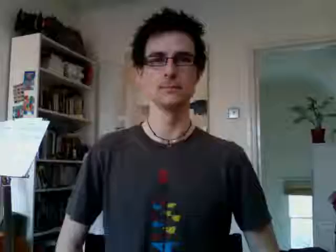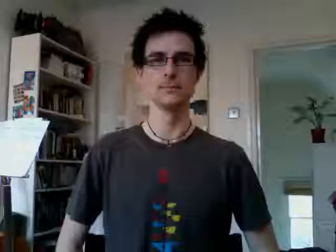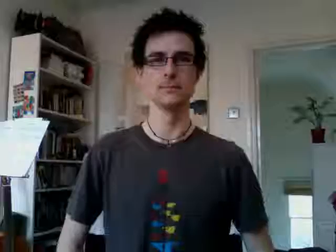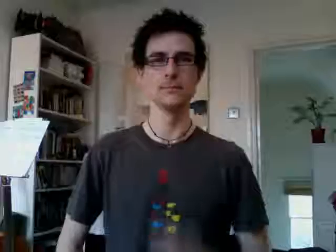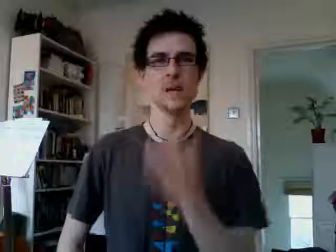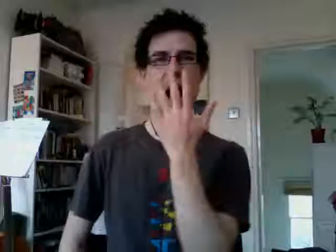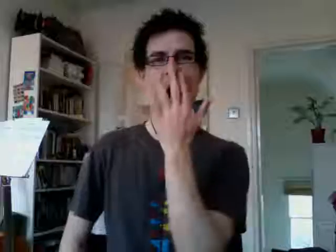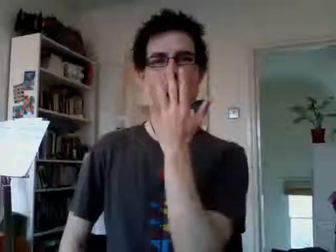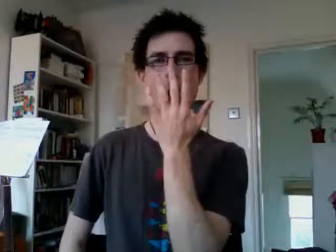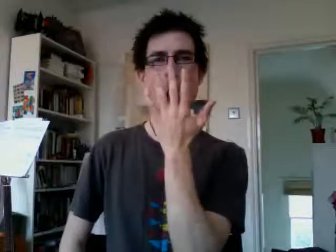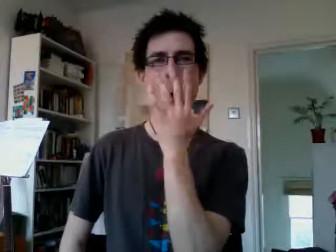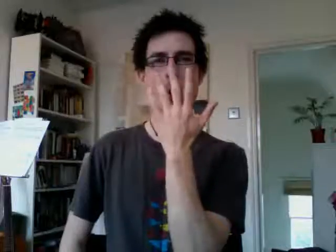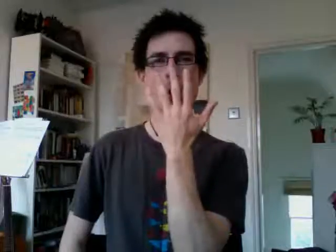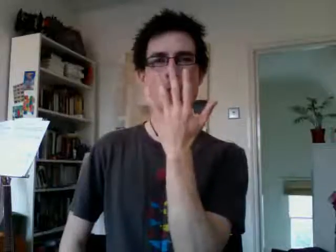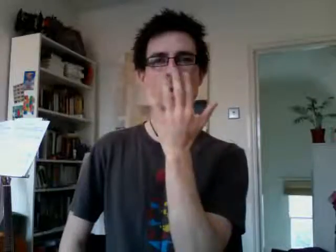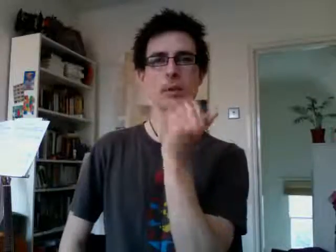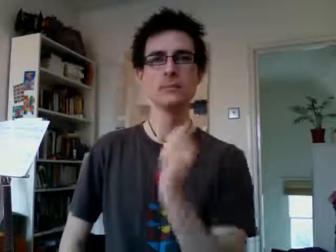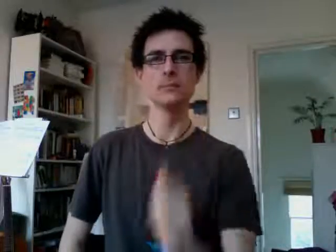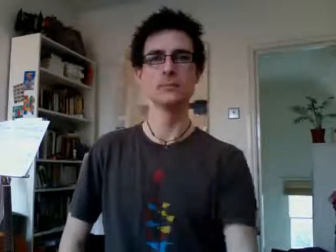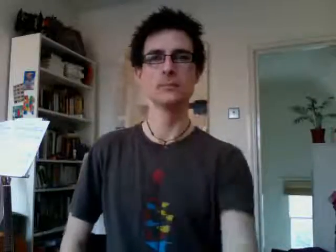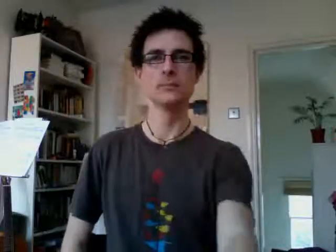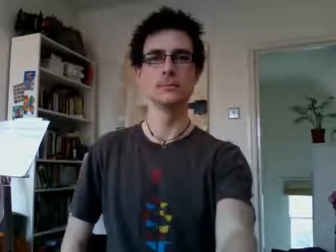how old